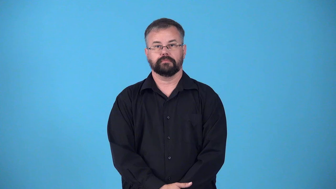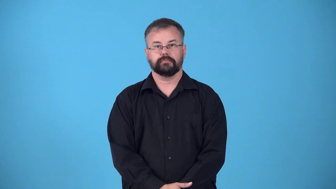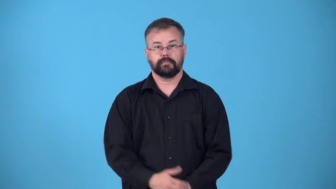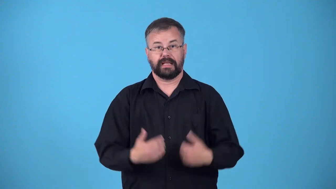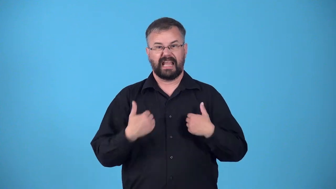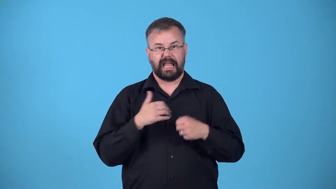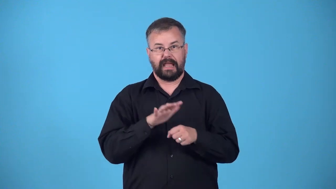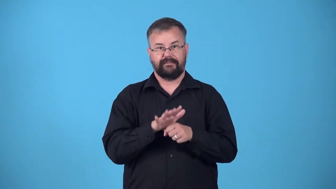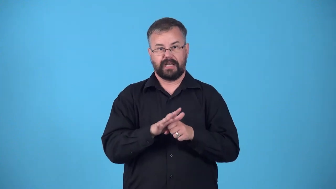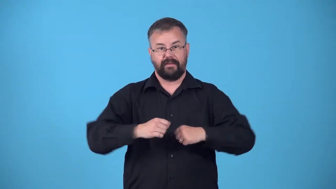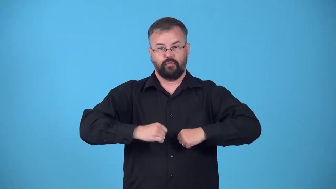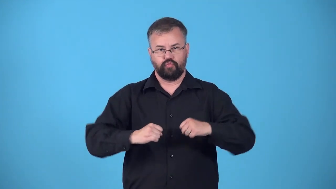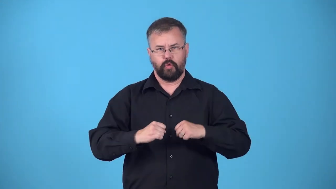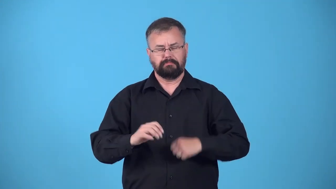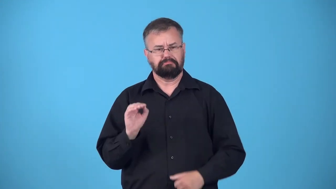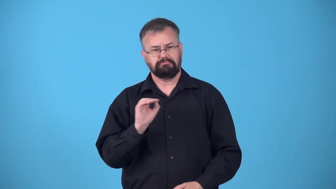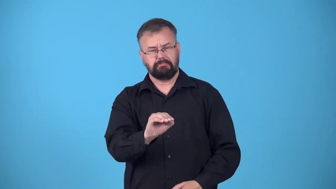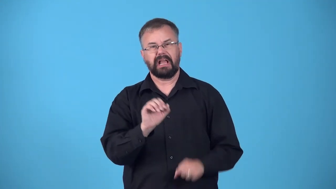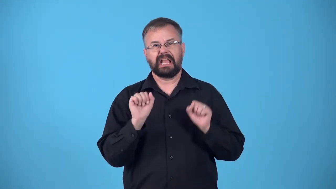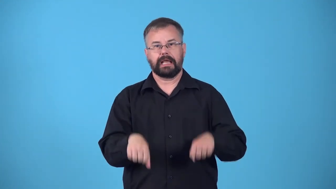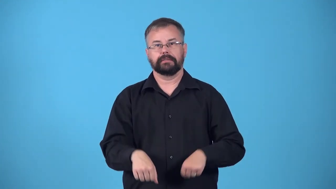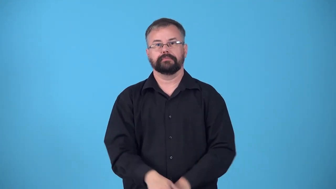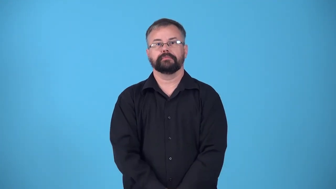fit